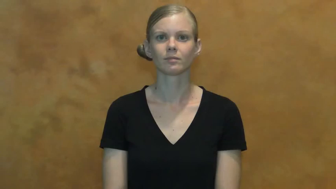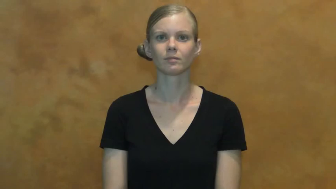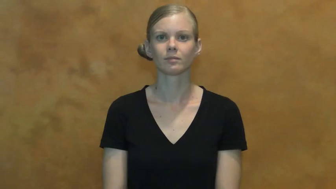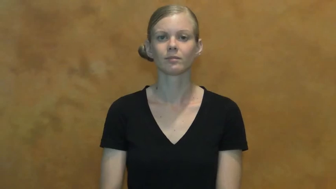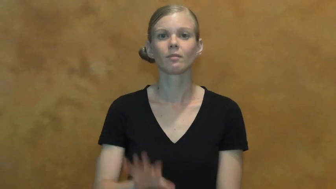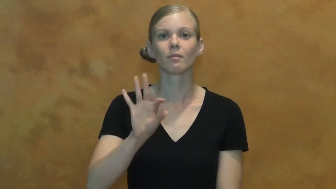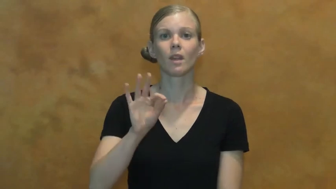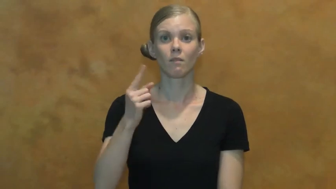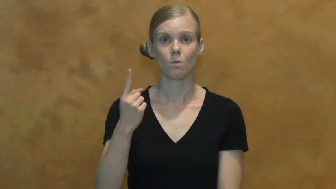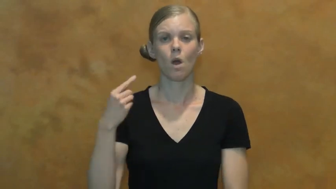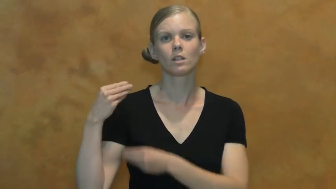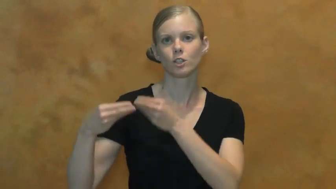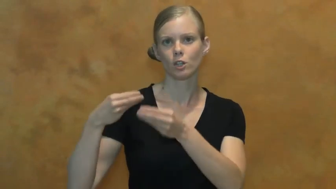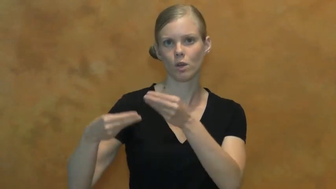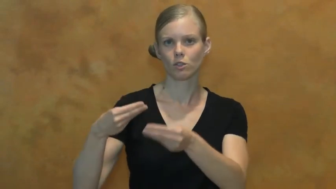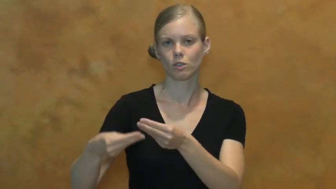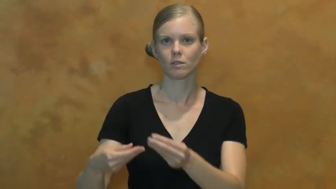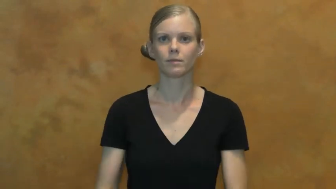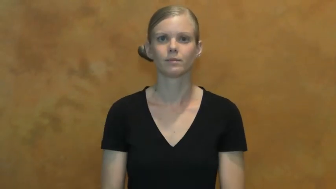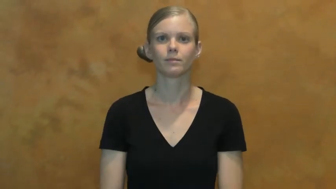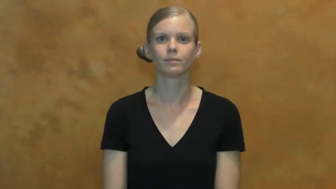F1 generation